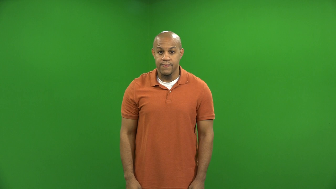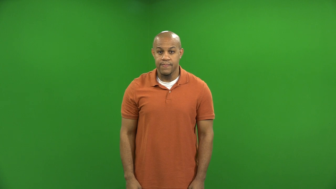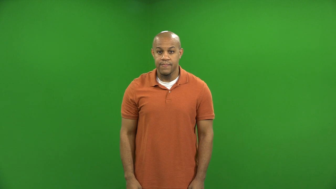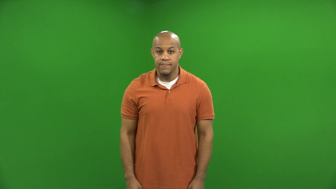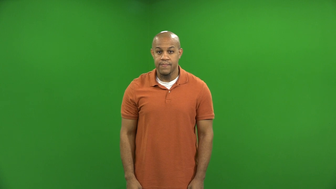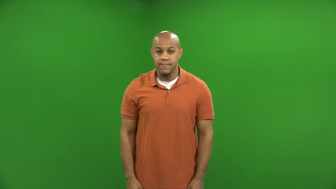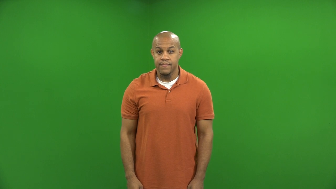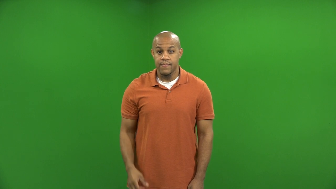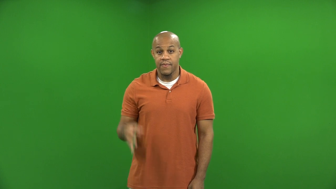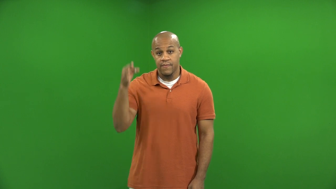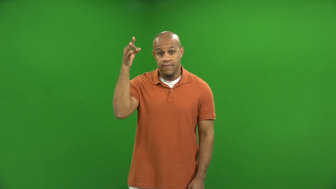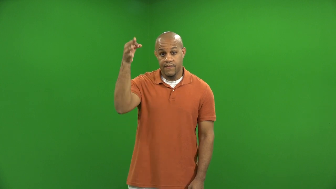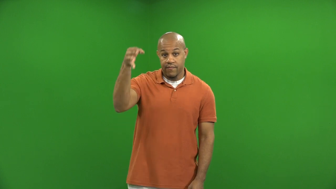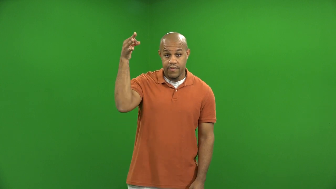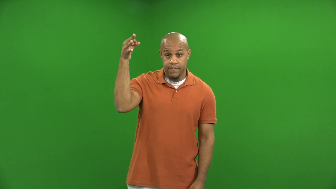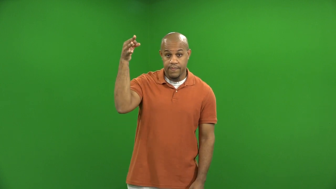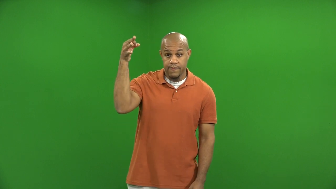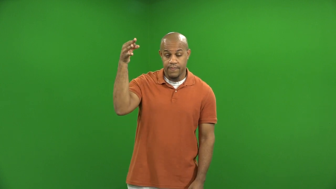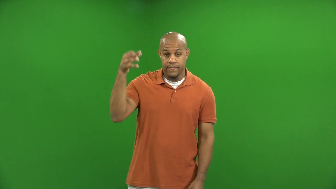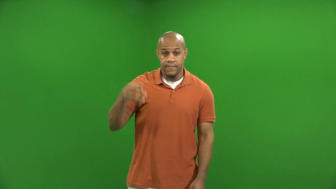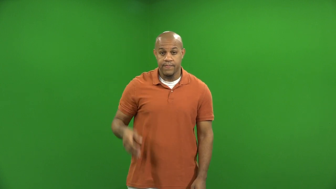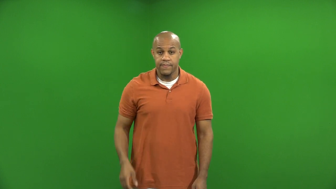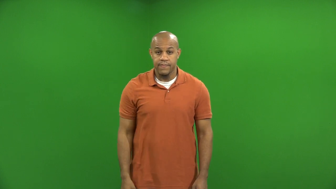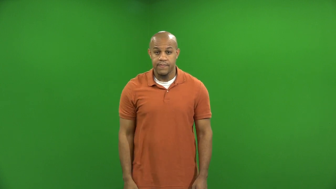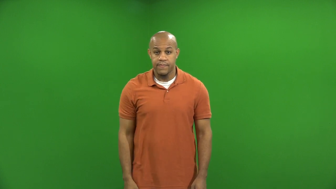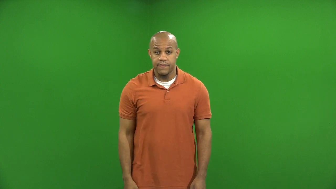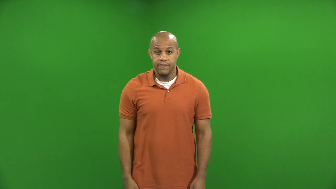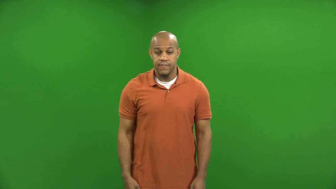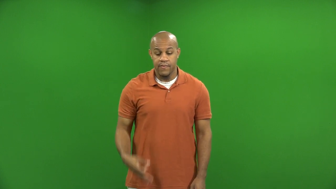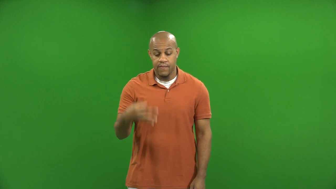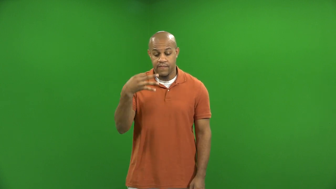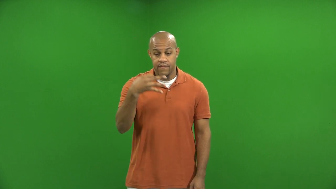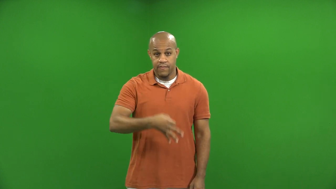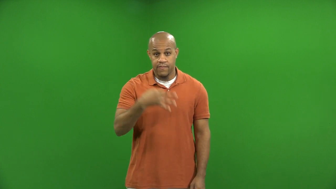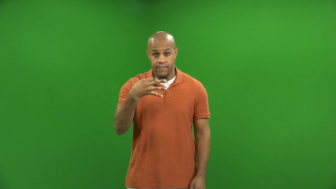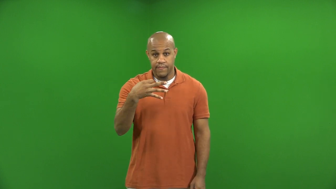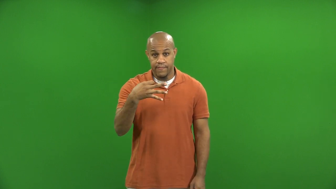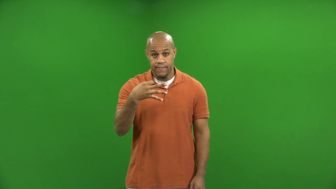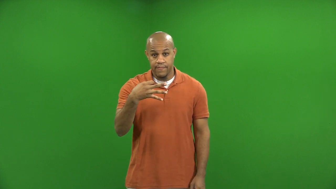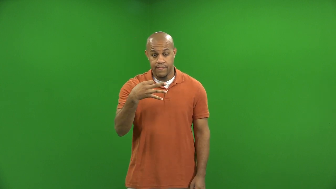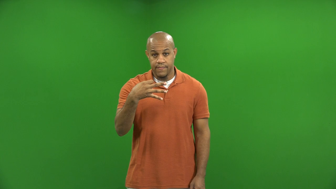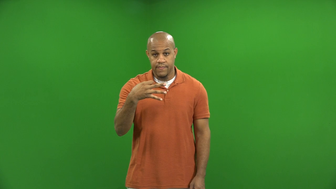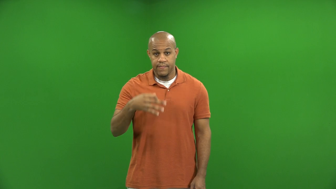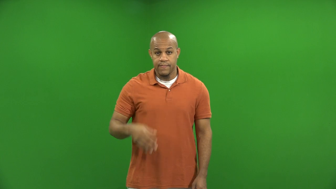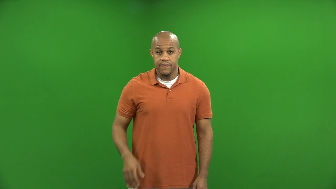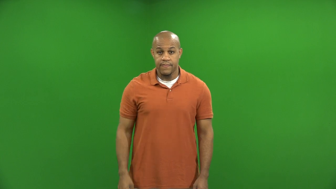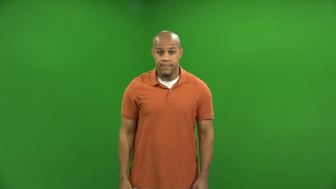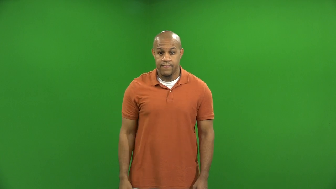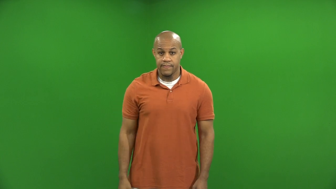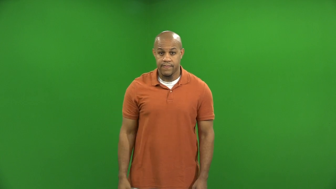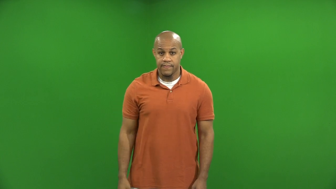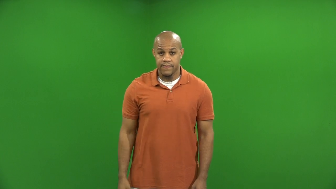Forfeit a game